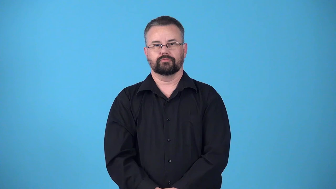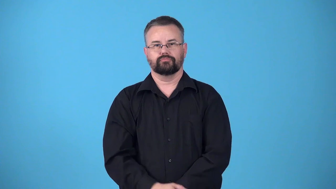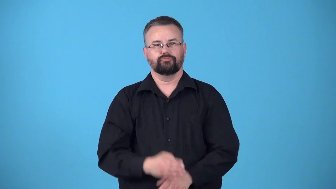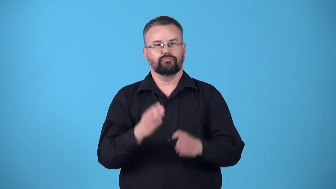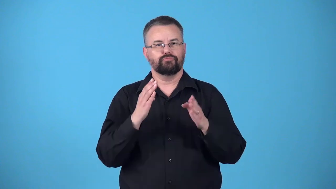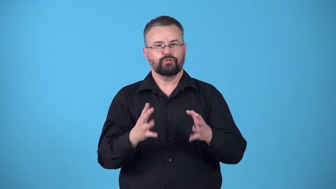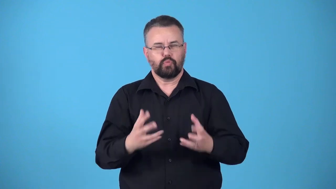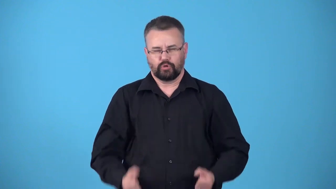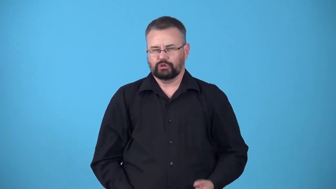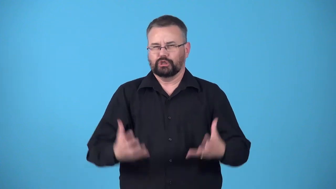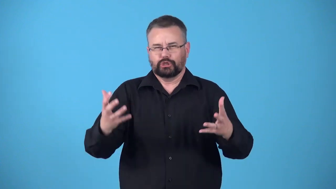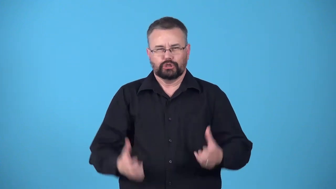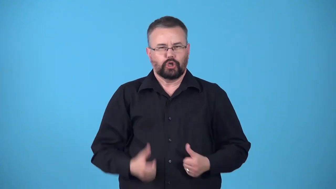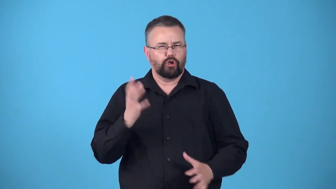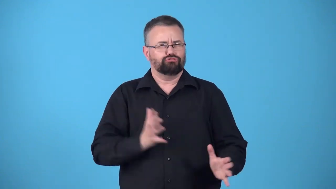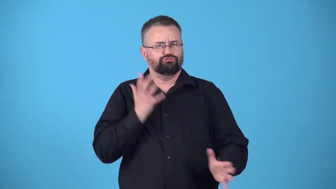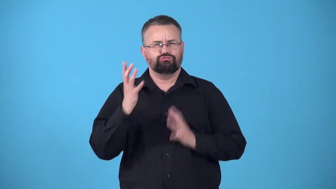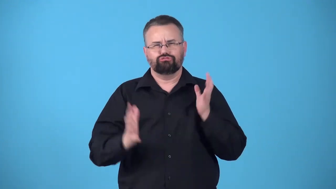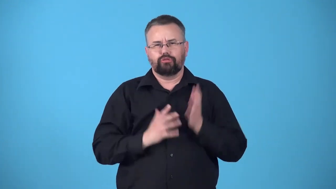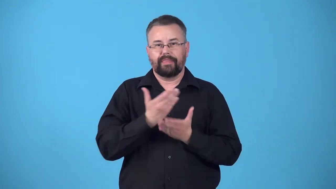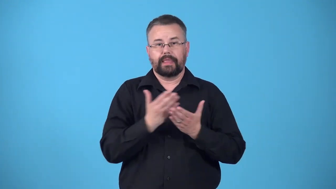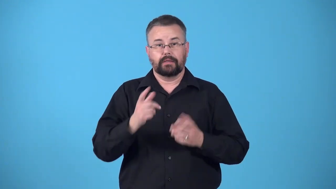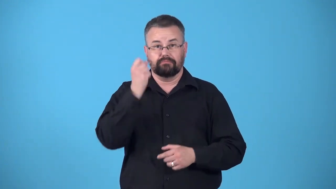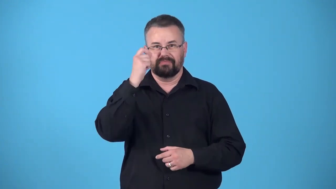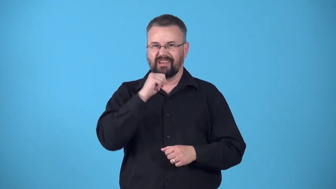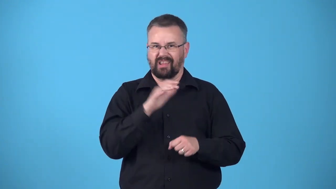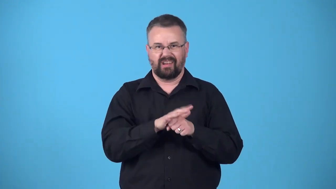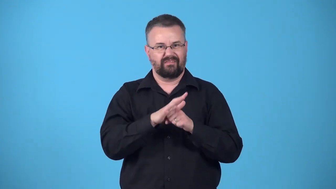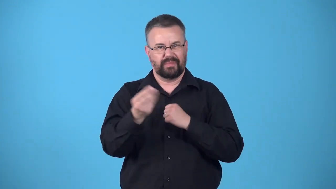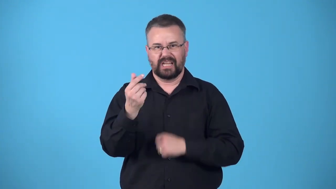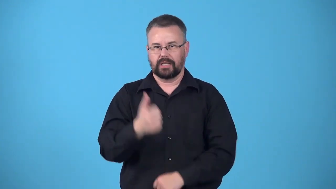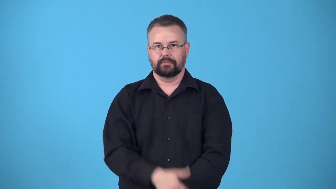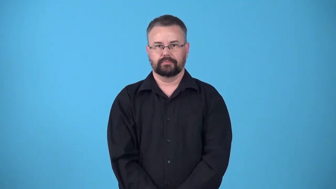champagne taste on a beer budget